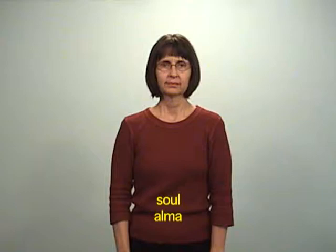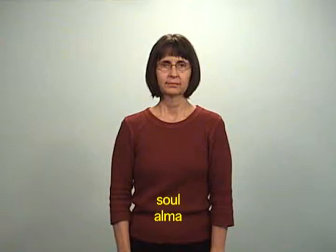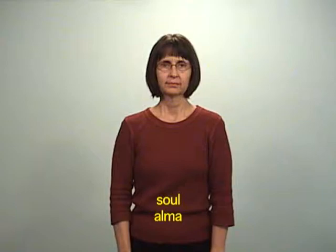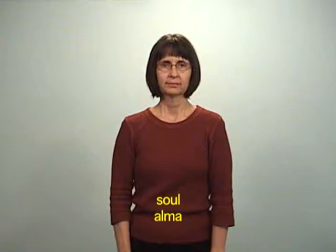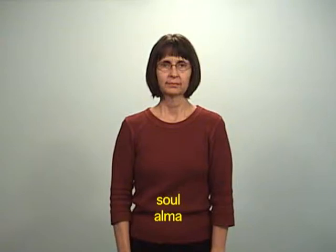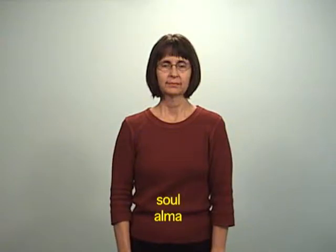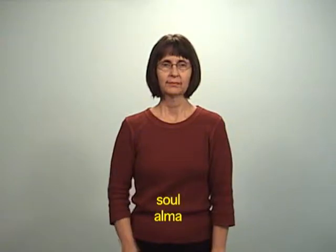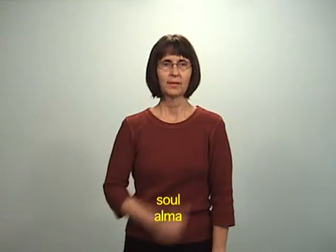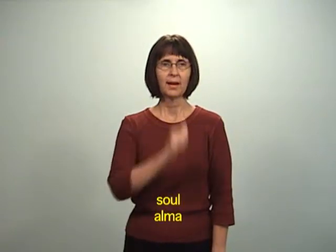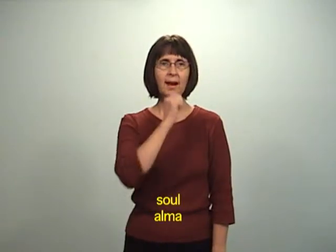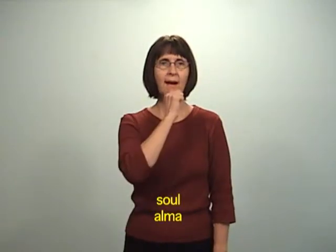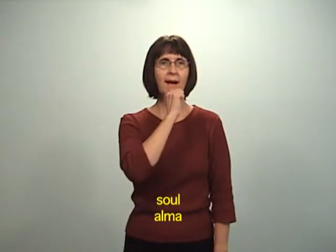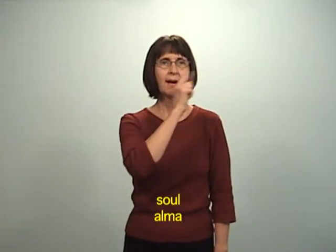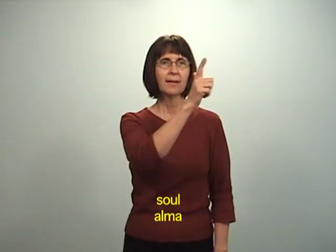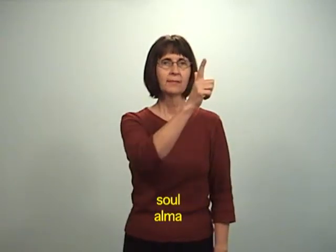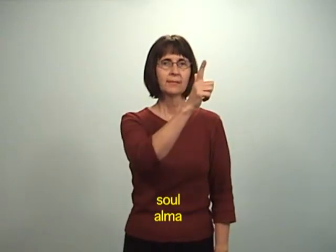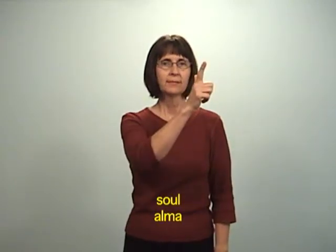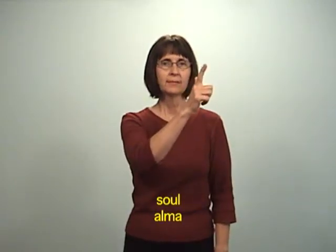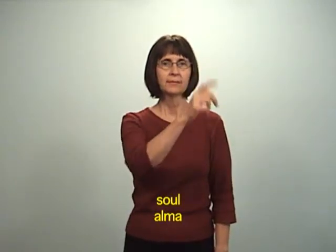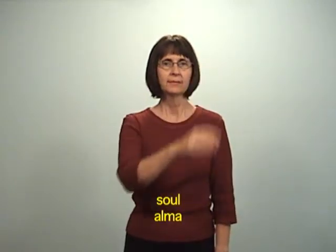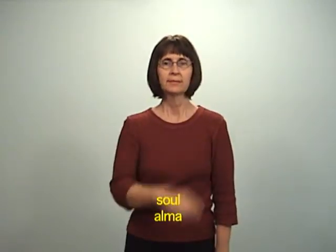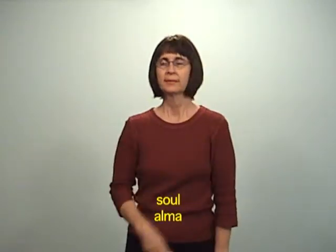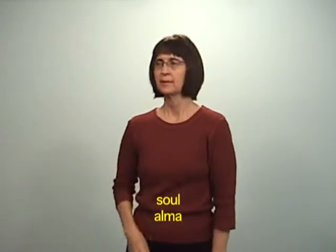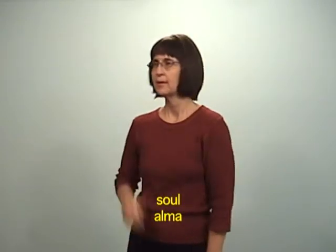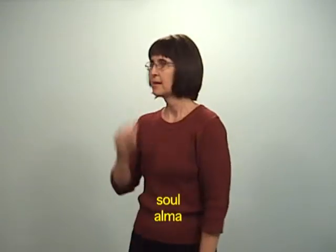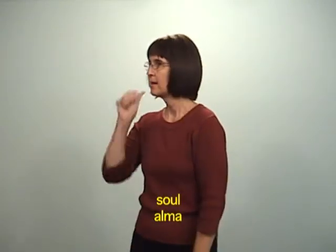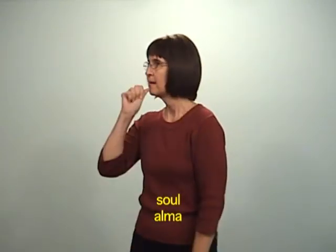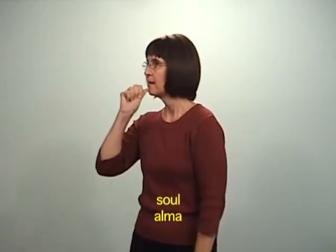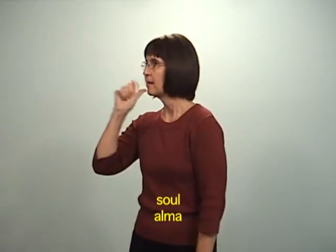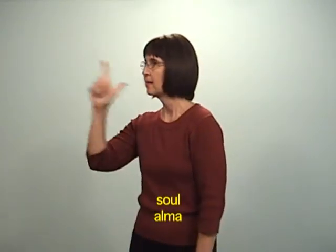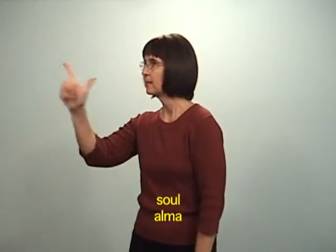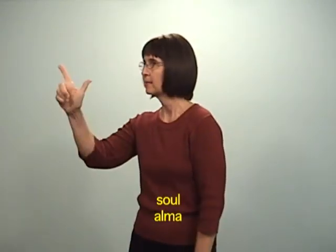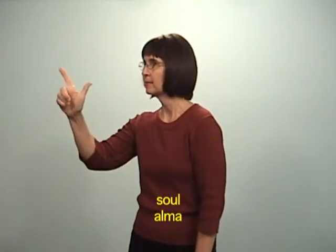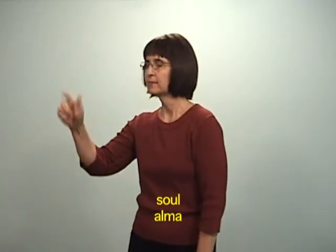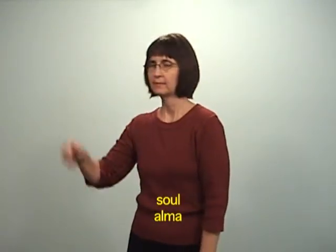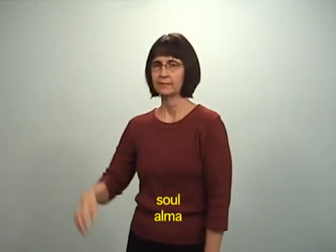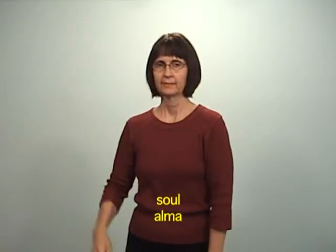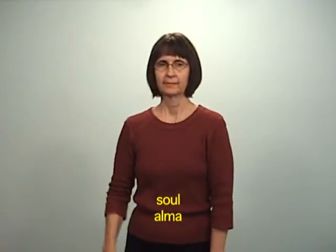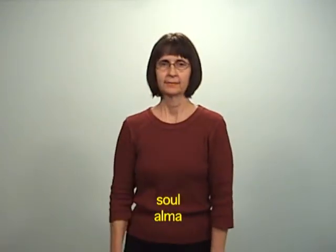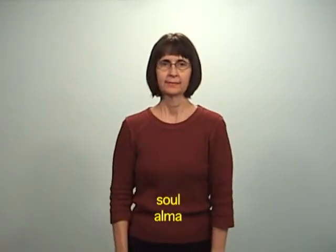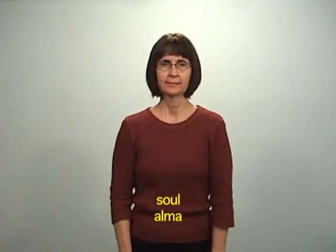Soul